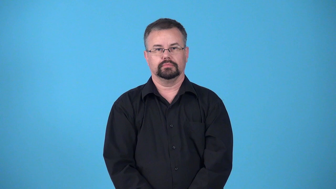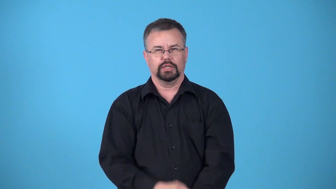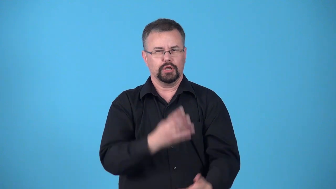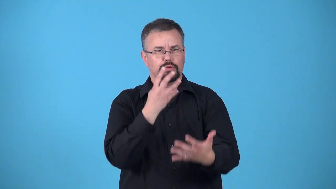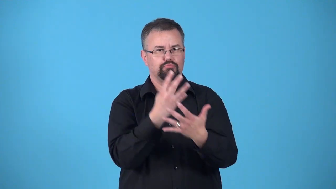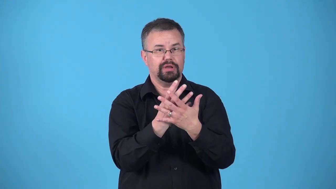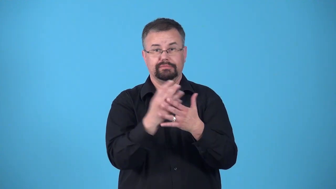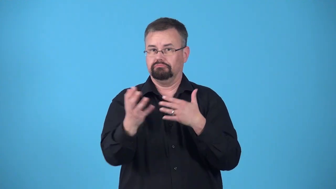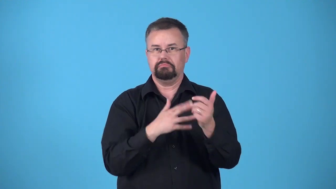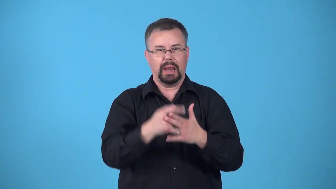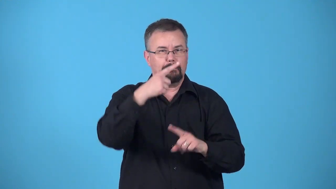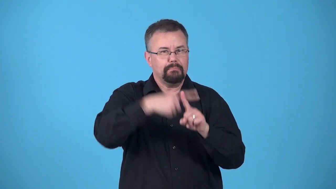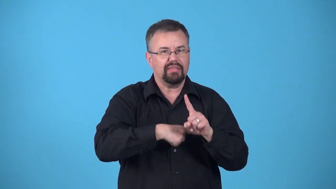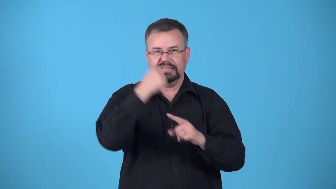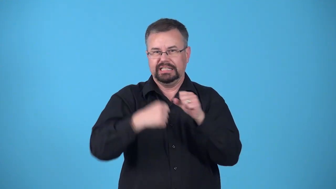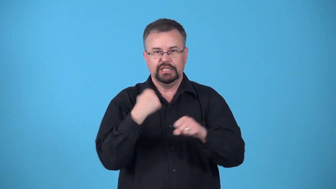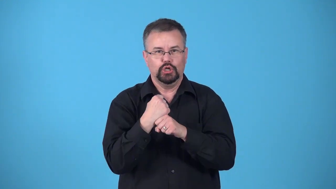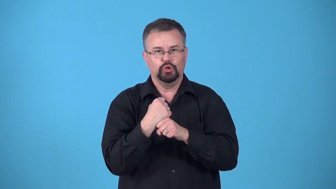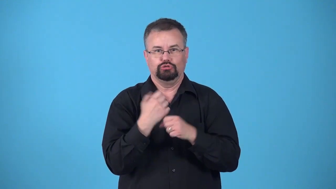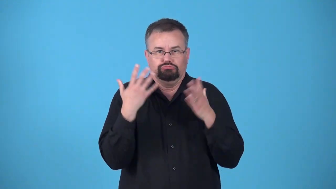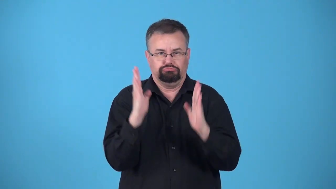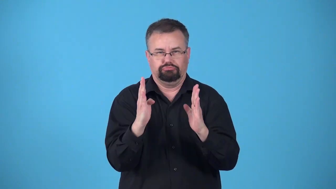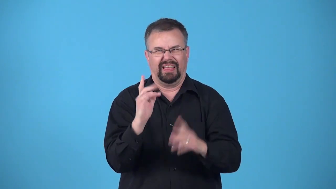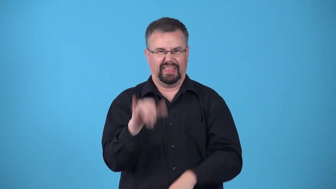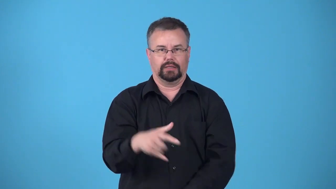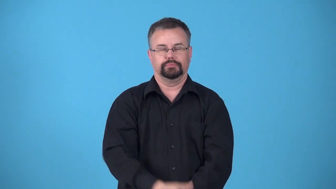serve time